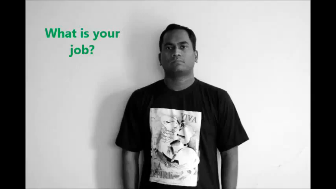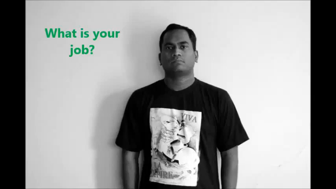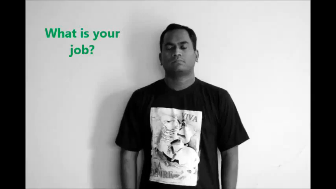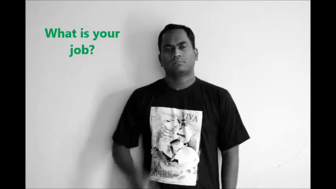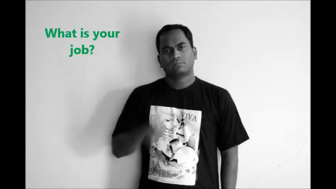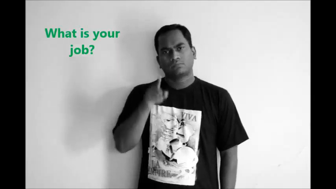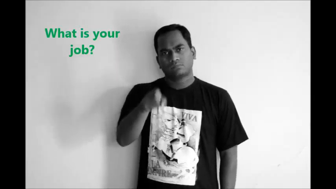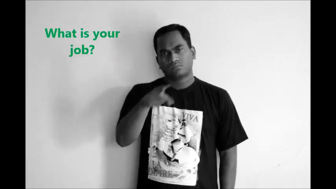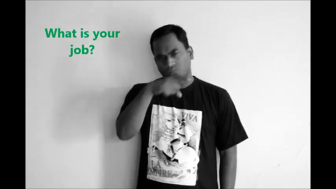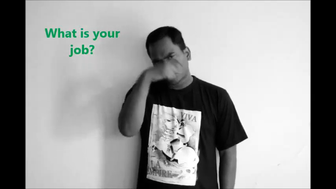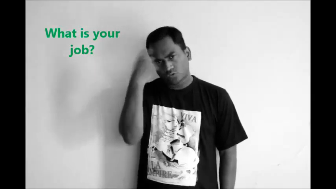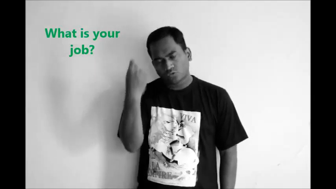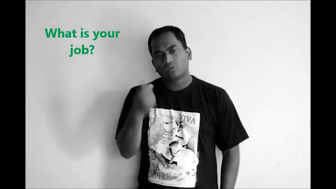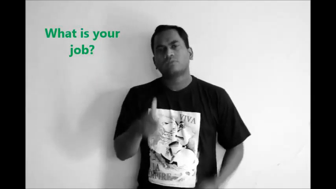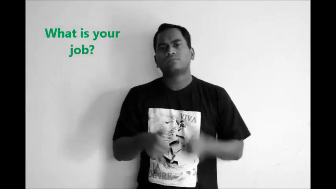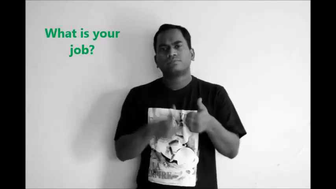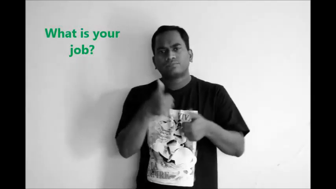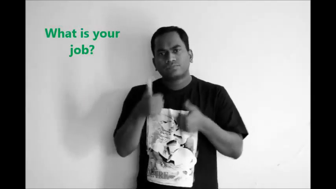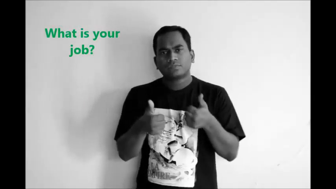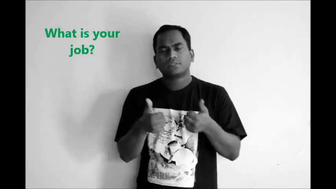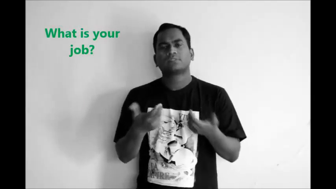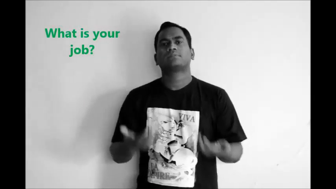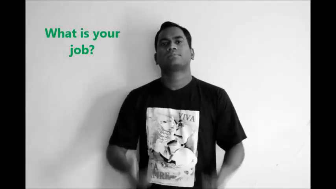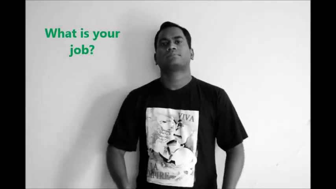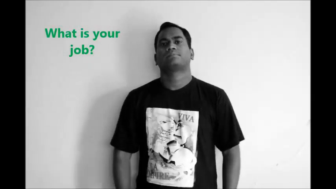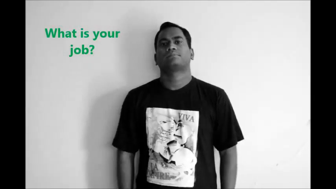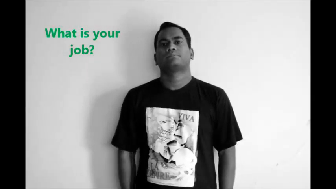What is your job?